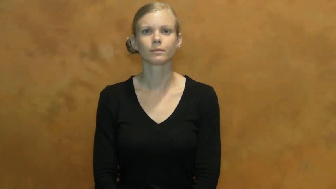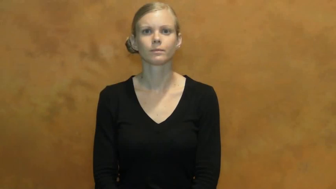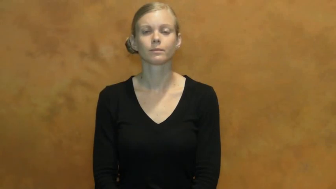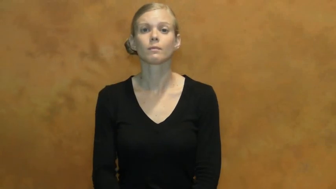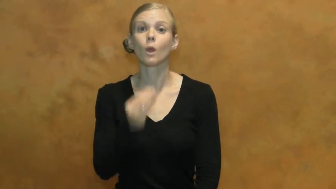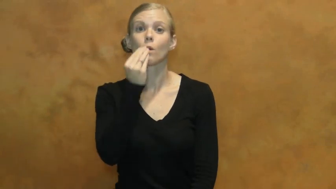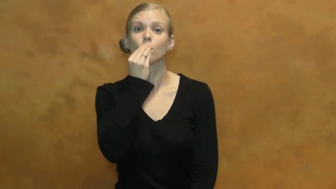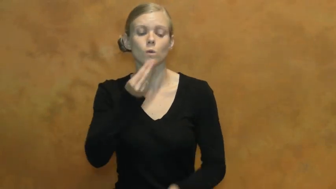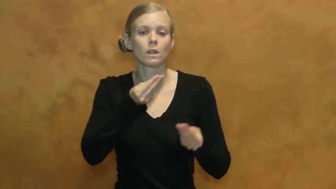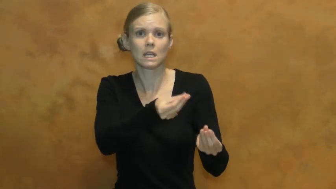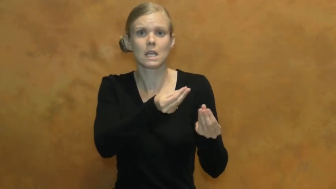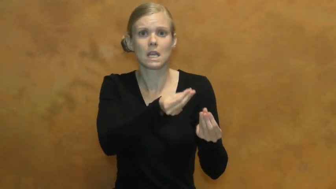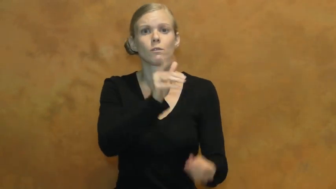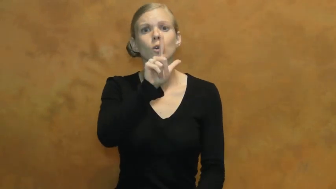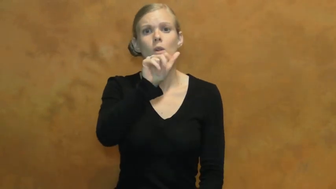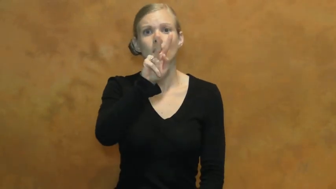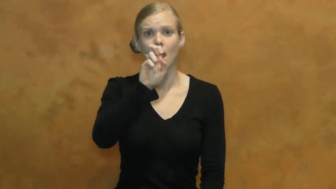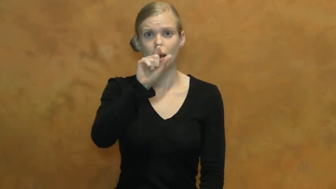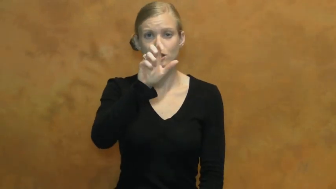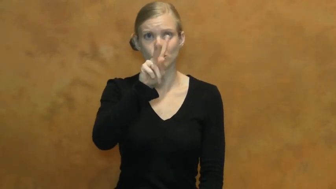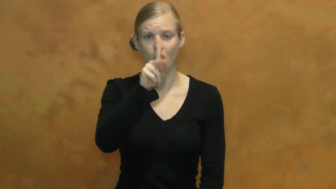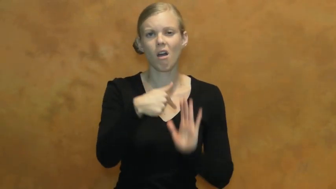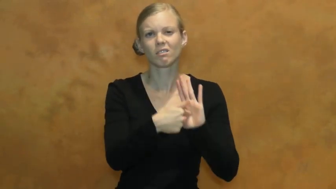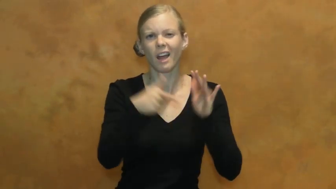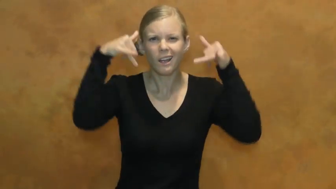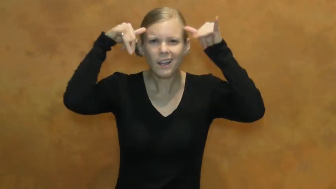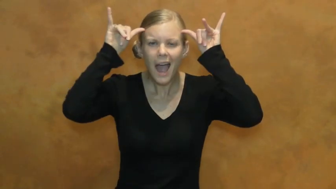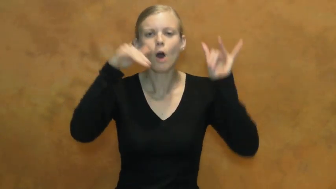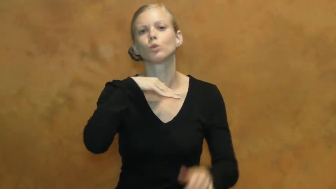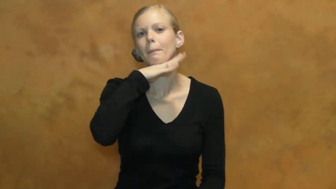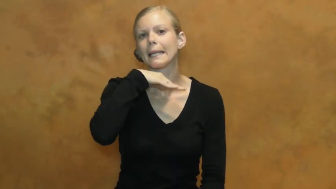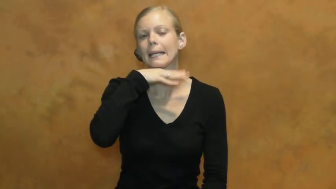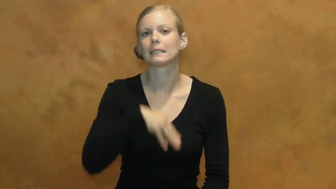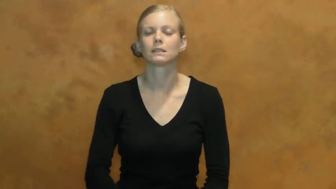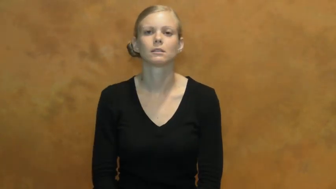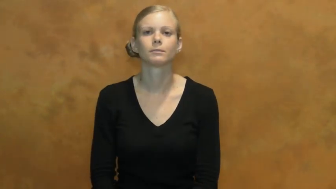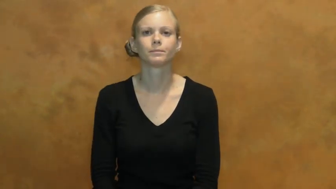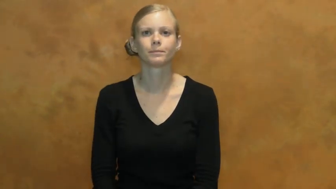feed